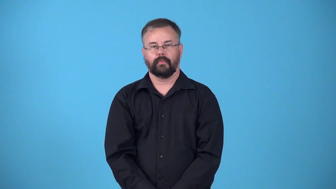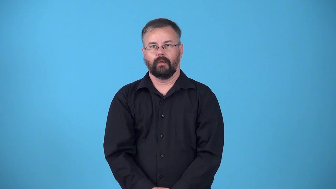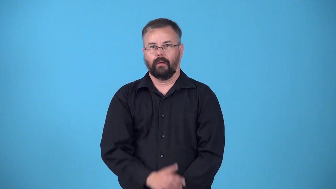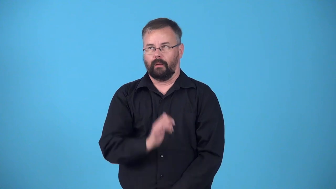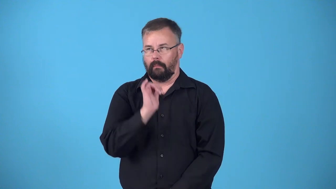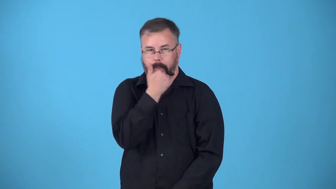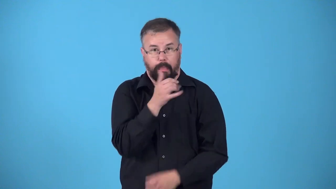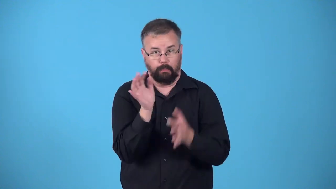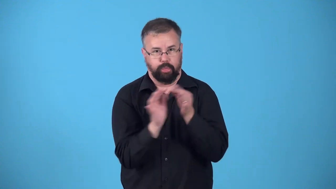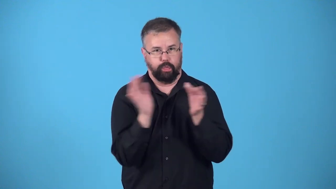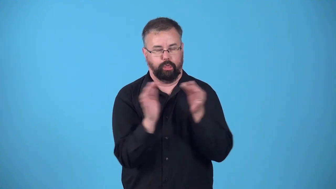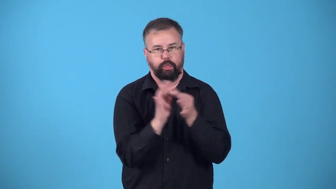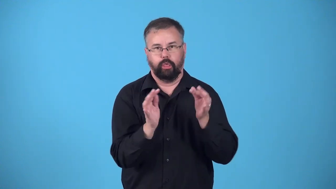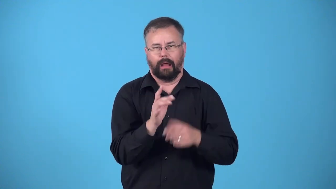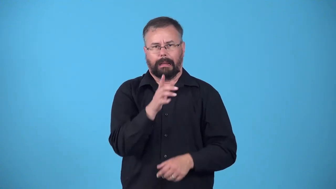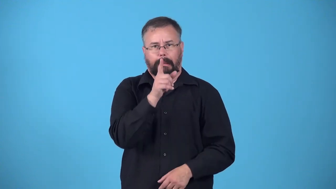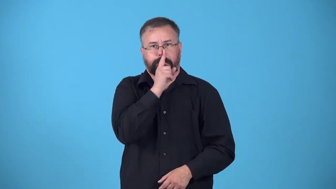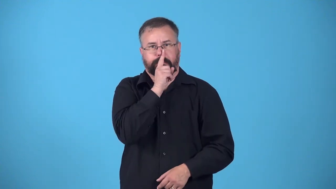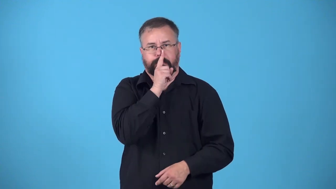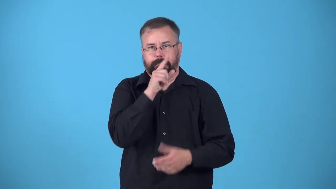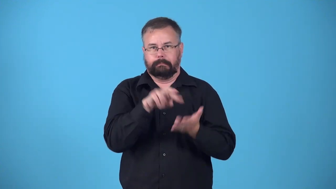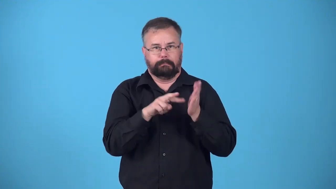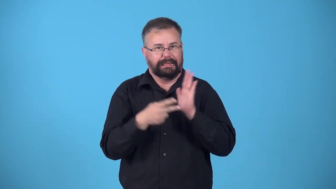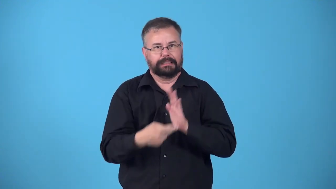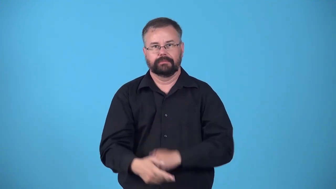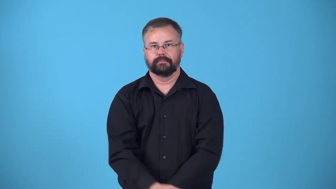words escape